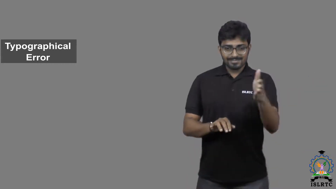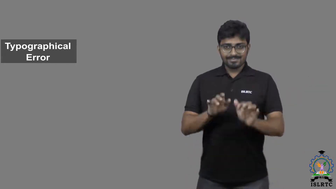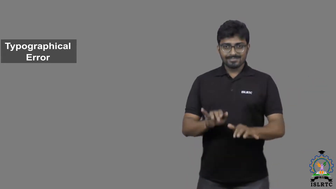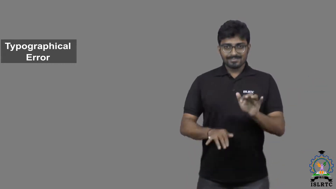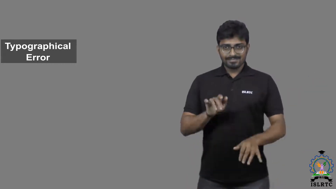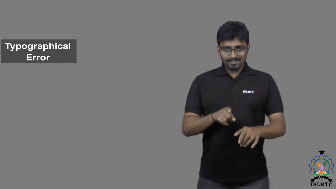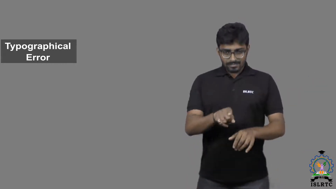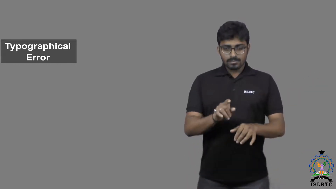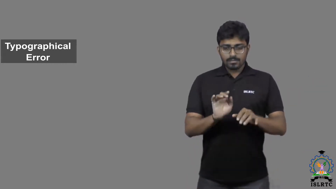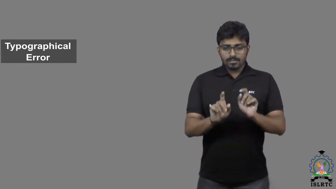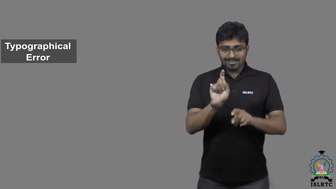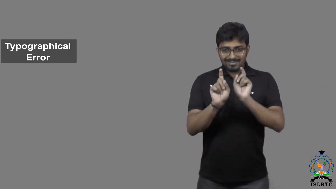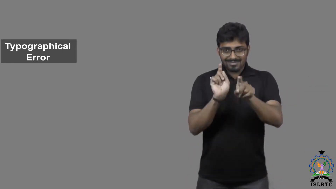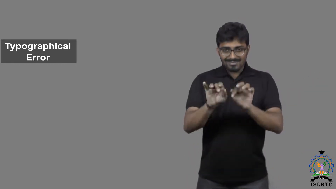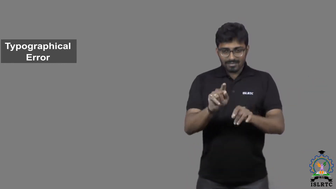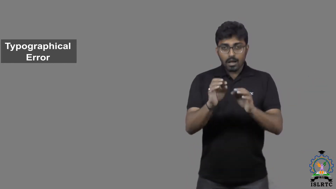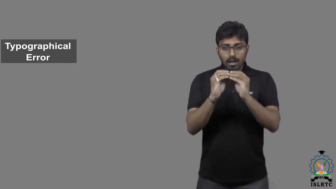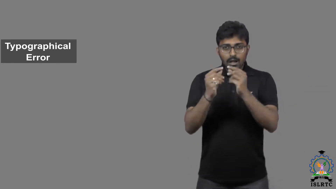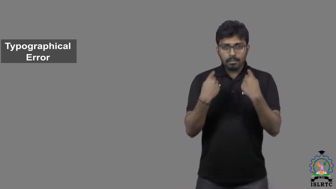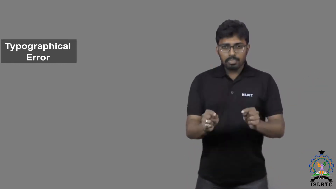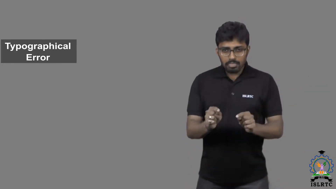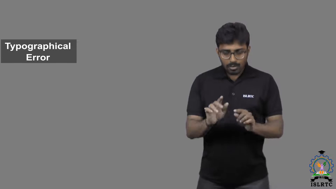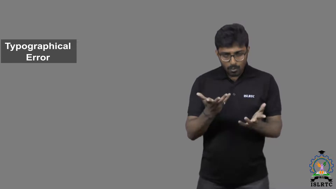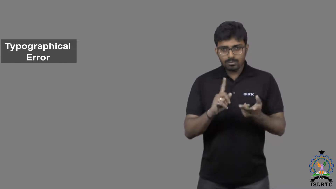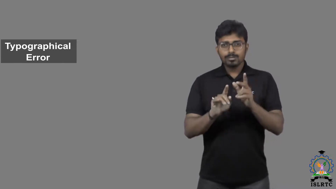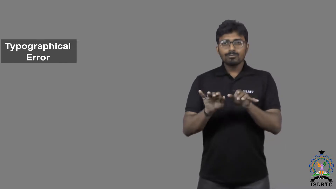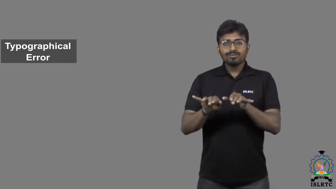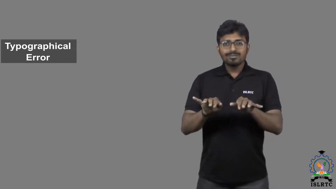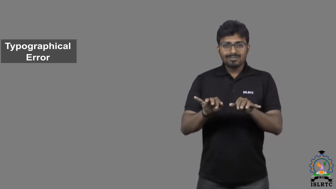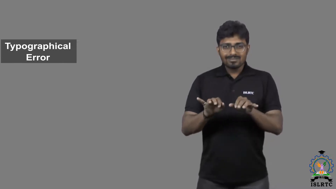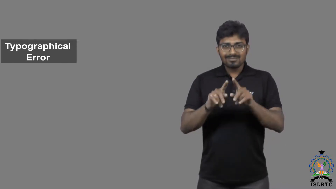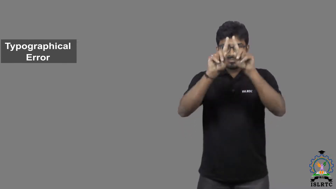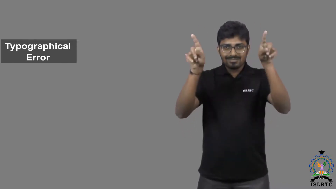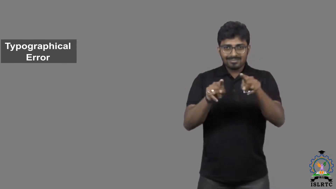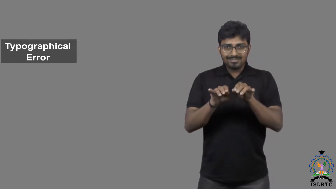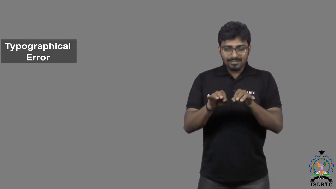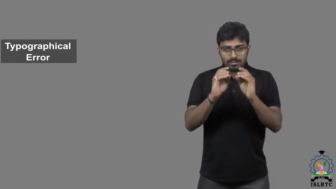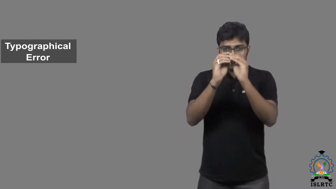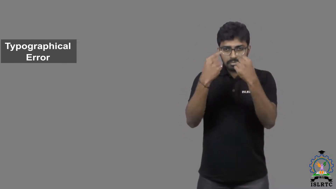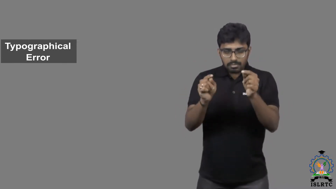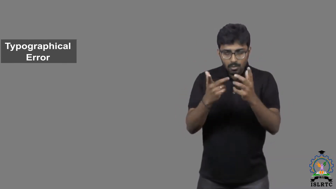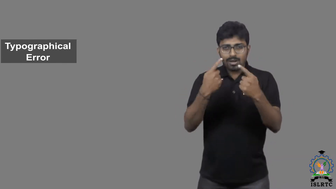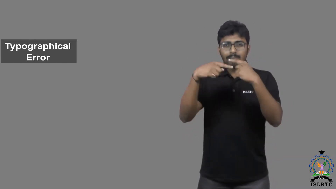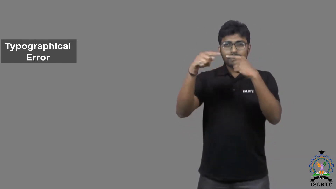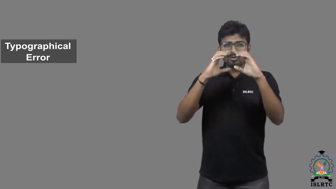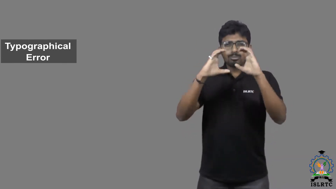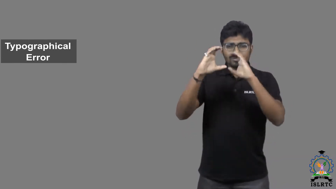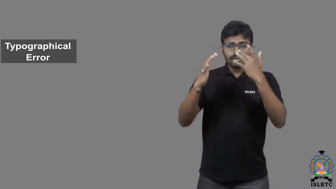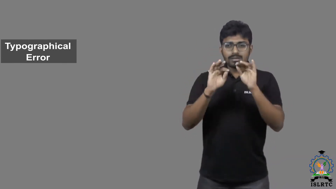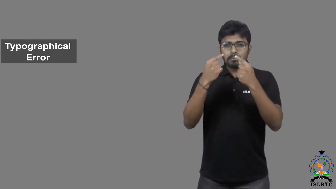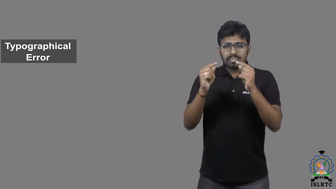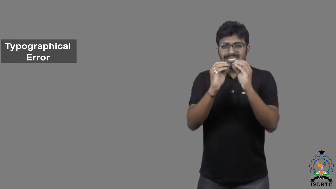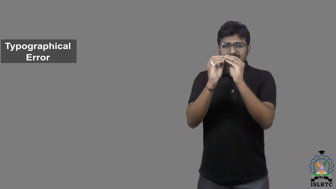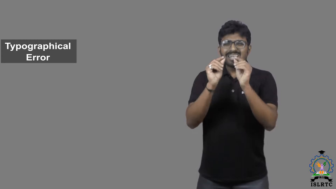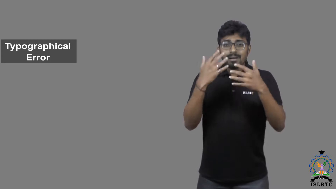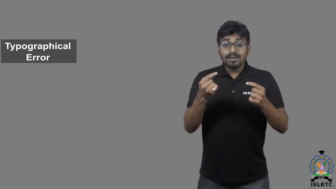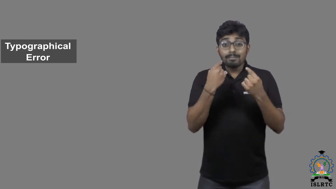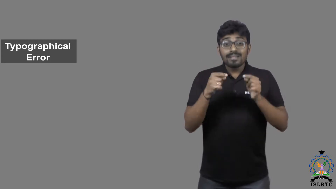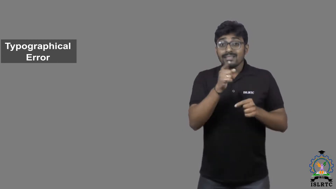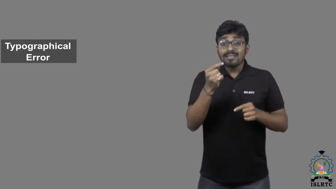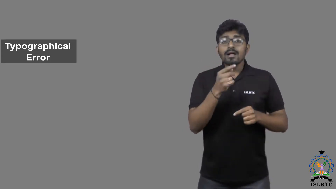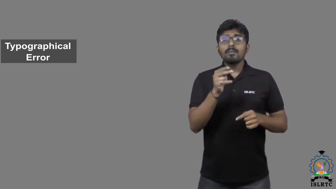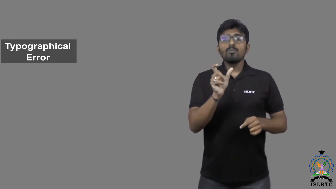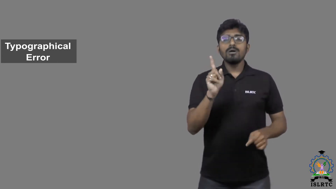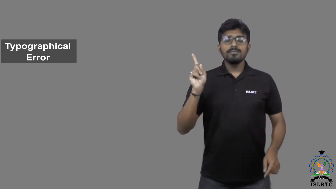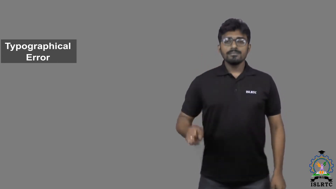Typographical Error